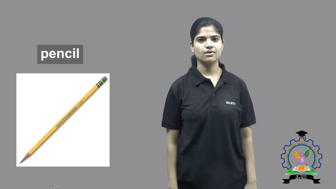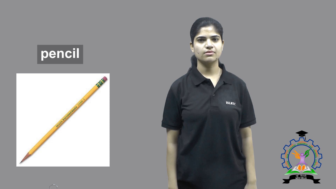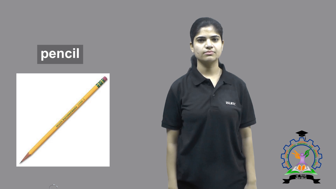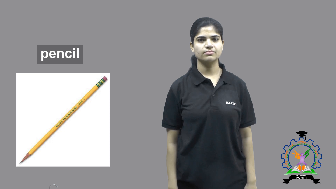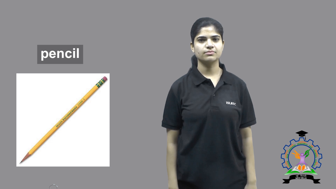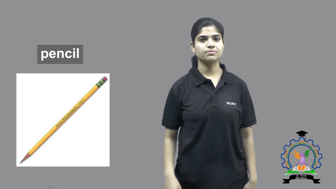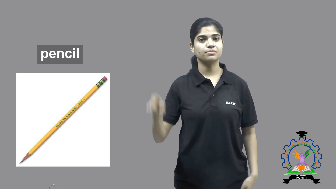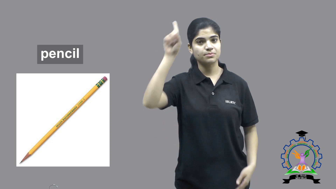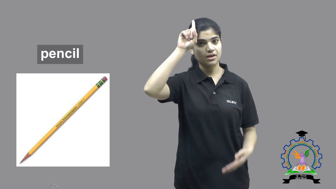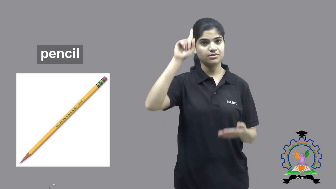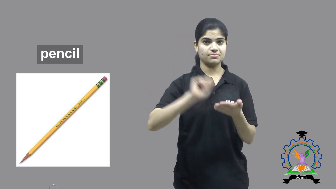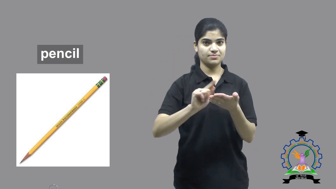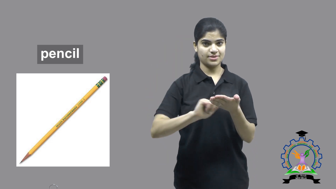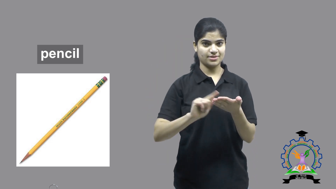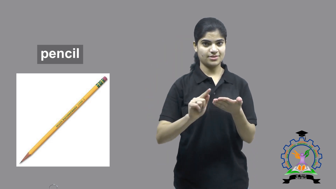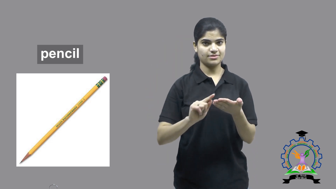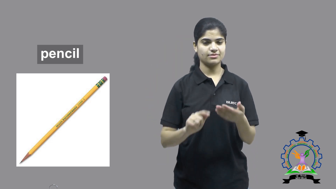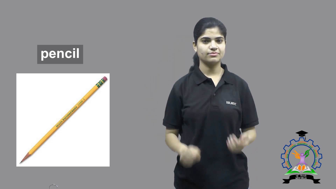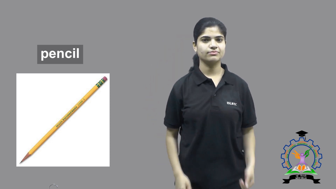pencil